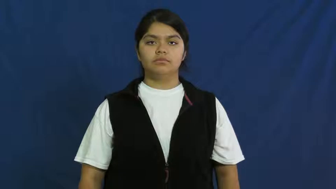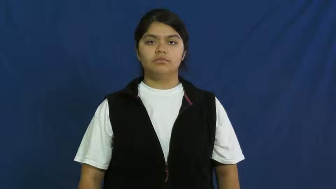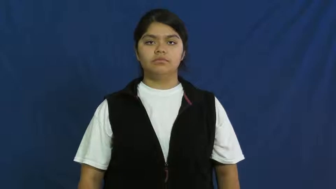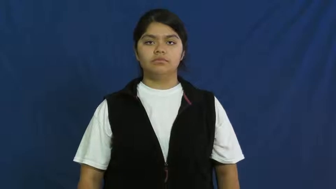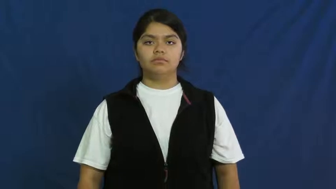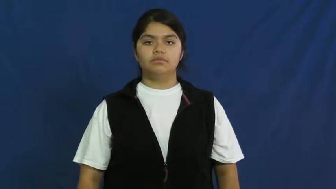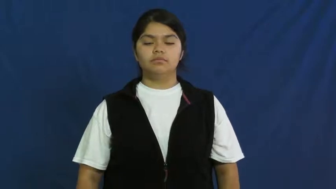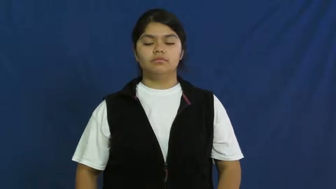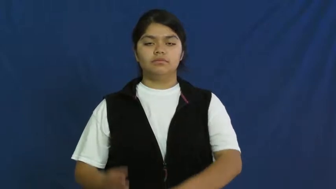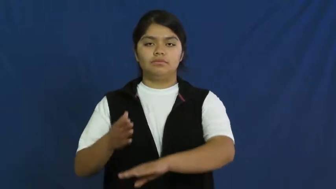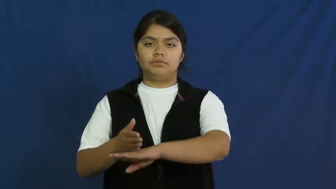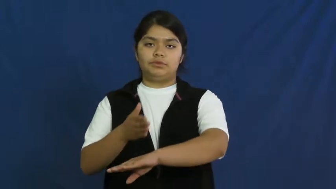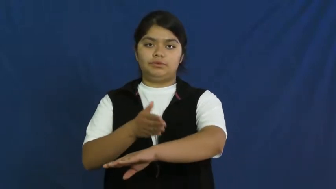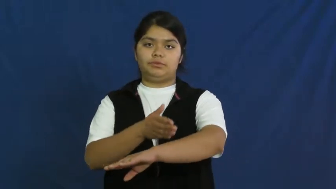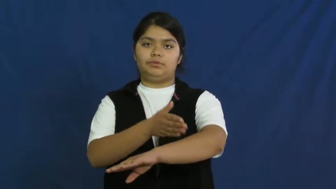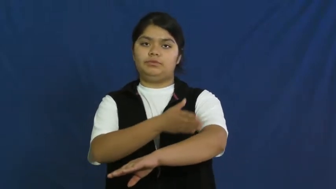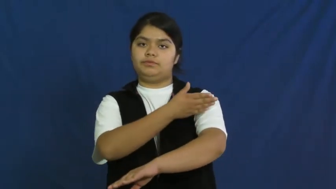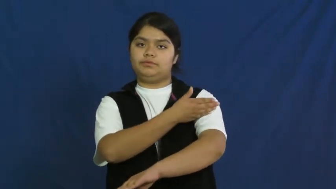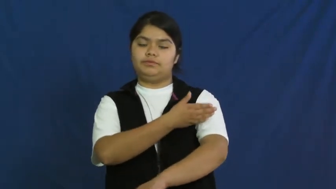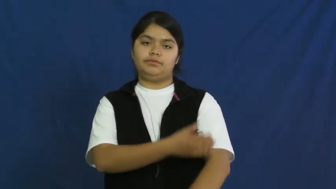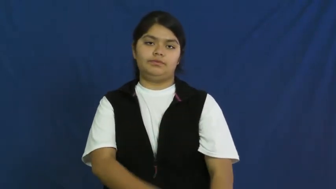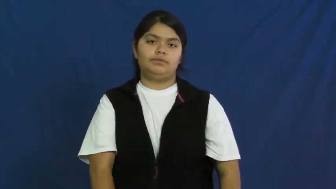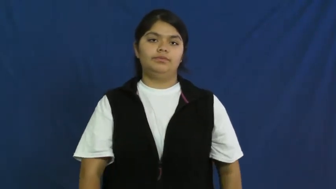recover,get better,bounce back